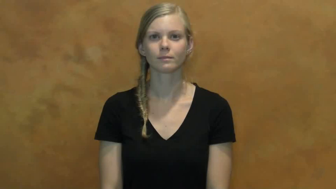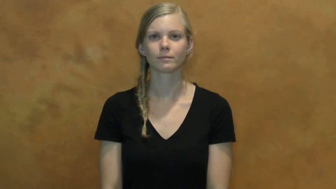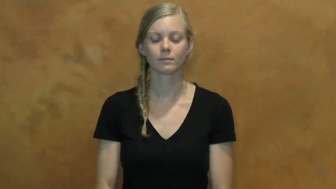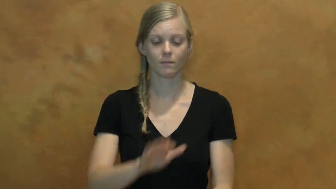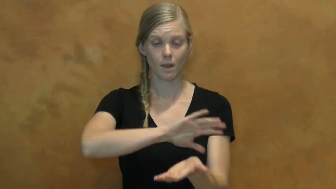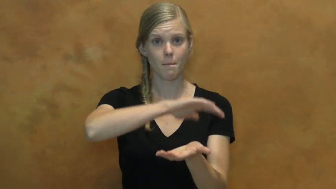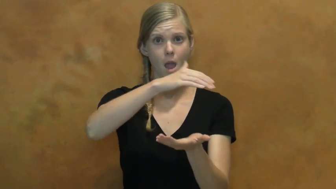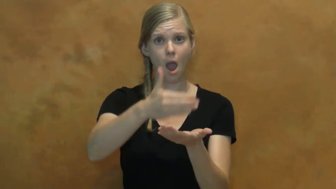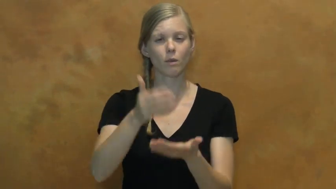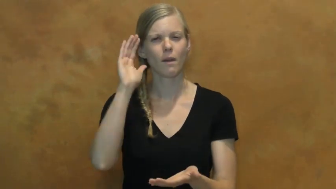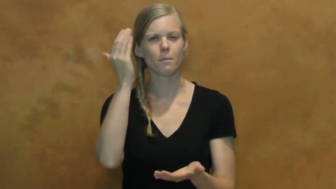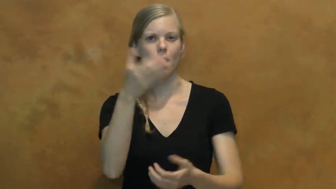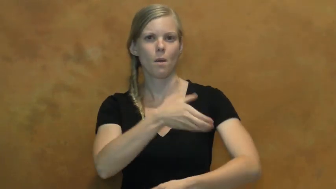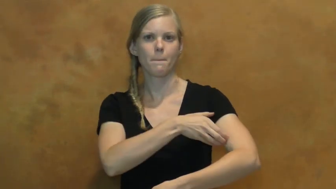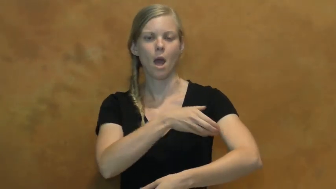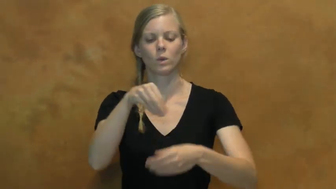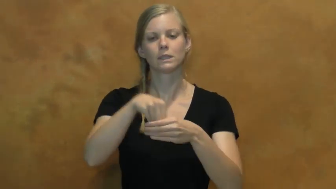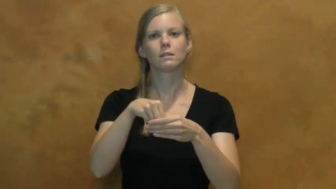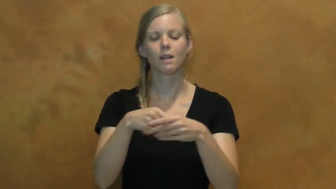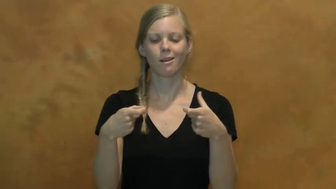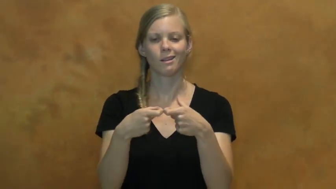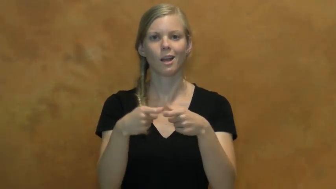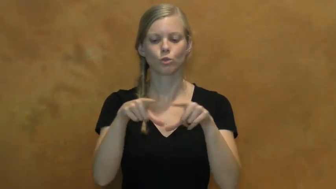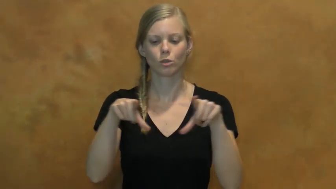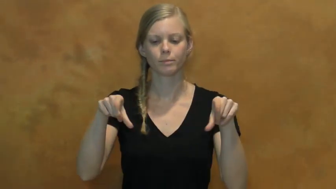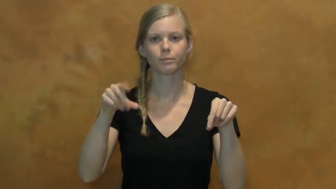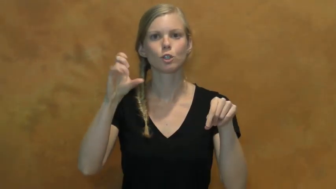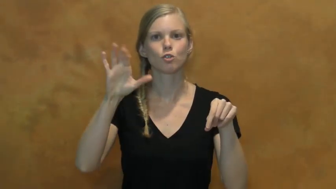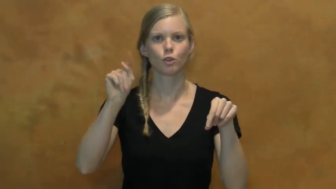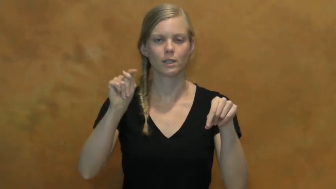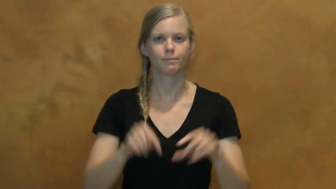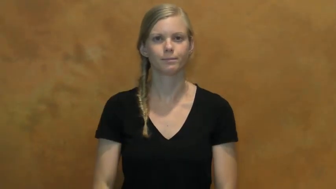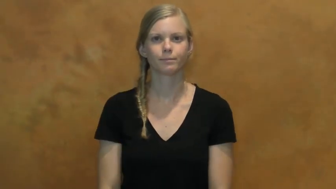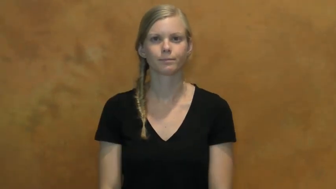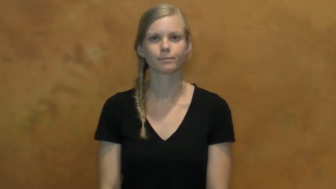voltampere